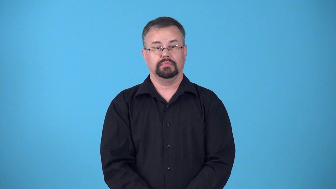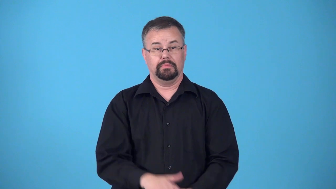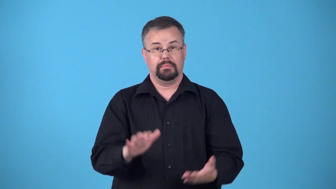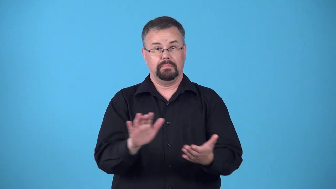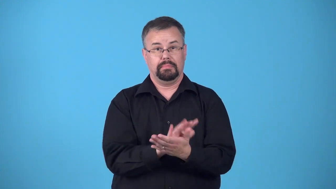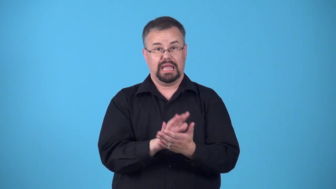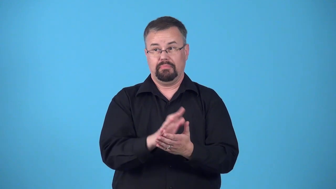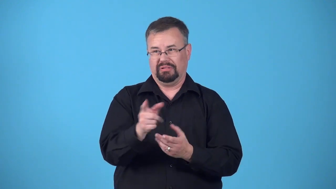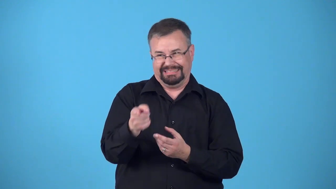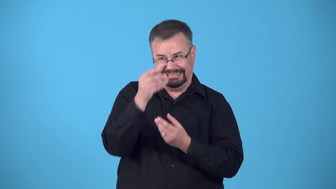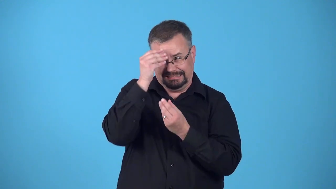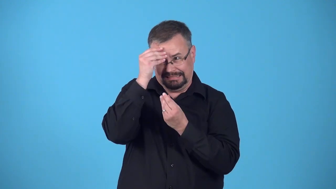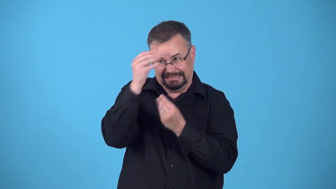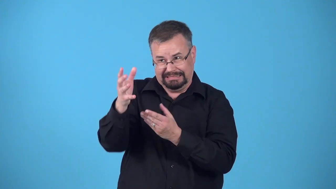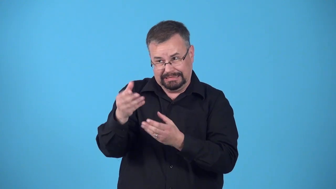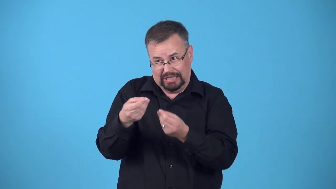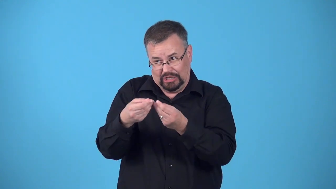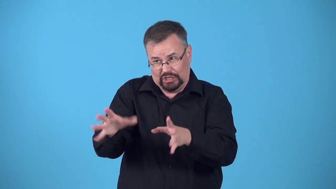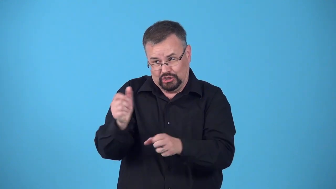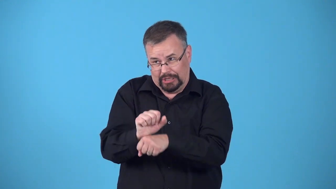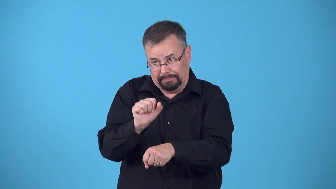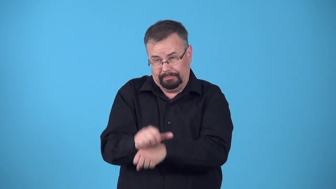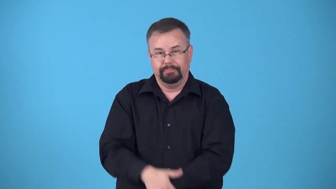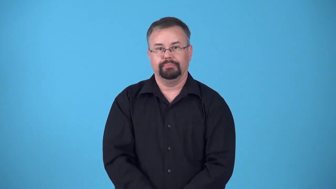pink slip